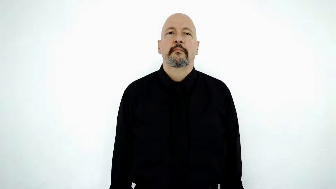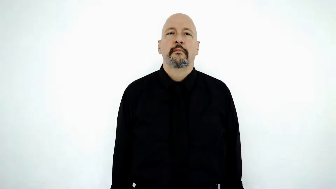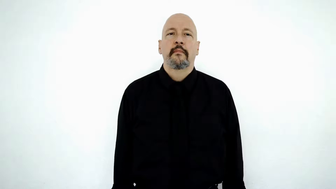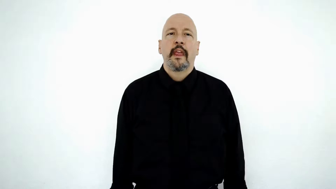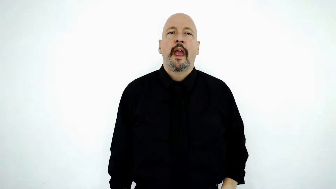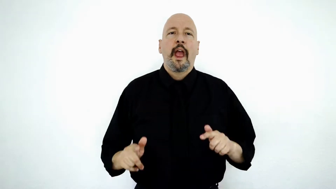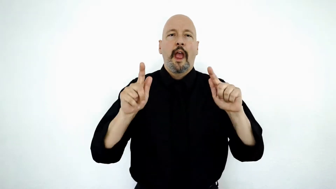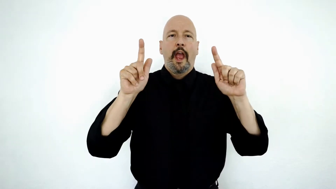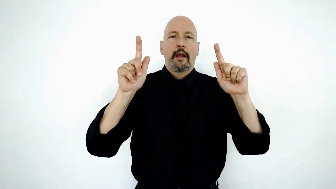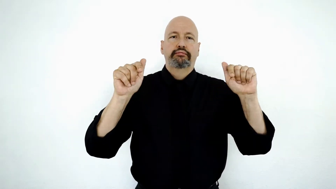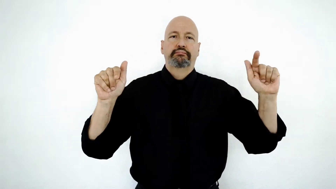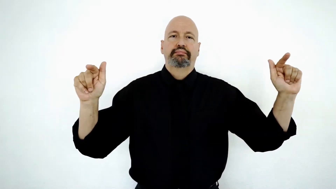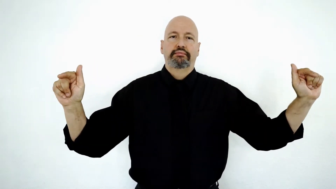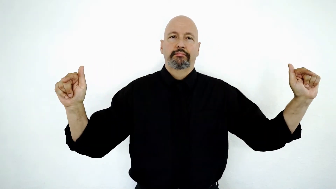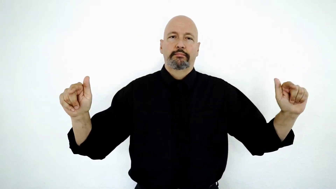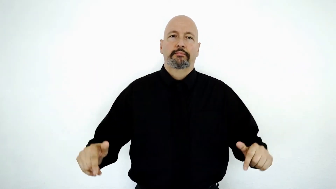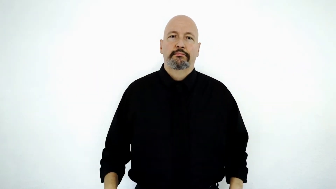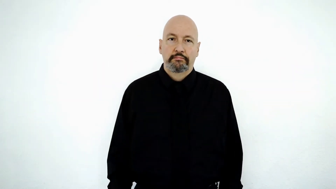VARIOUS-[etc/and-so-forth/yadda-yadda